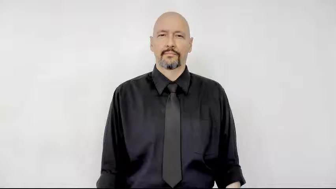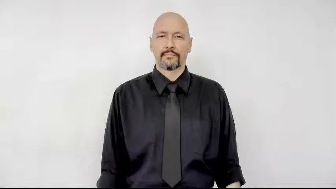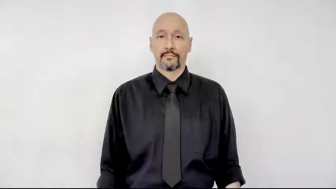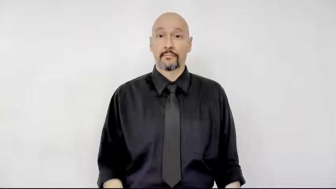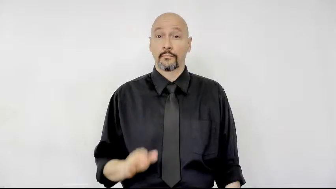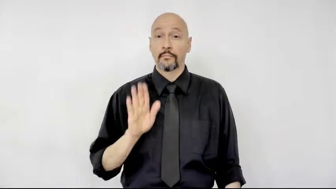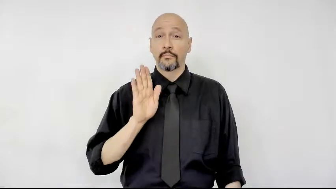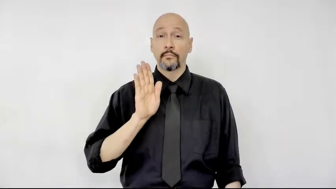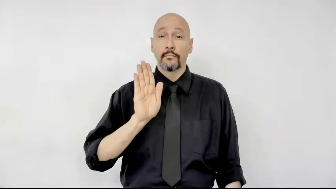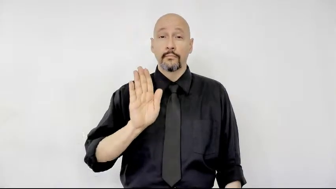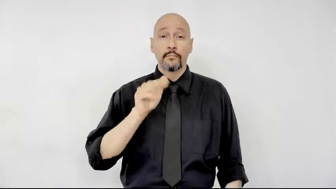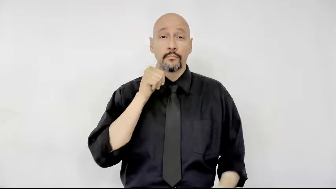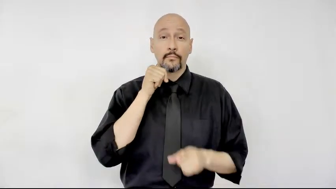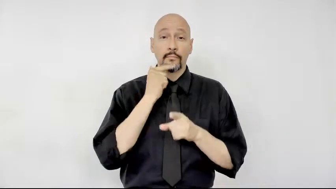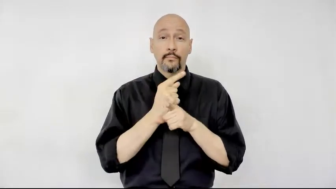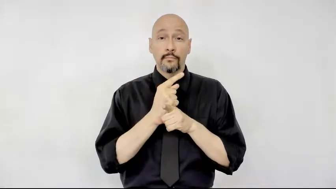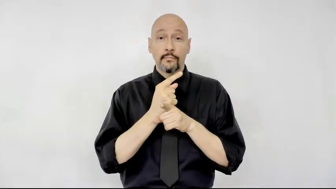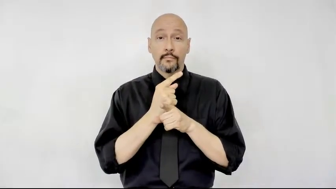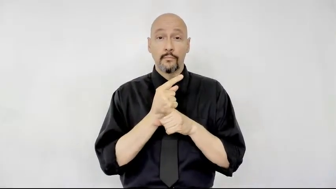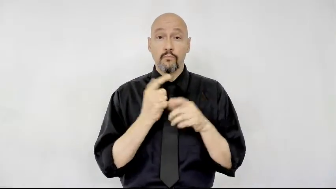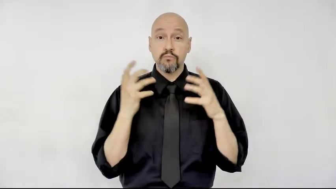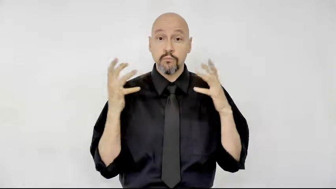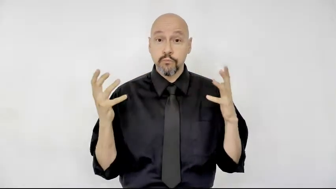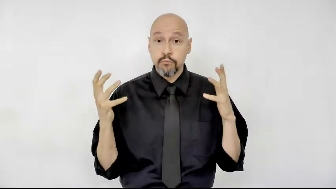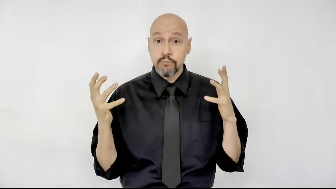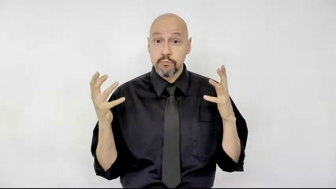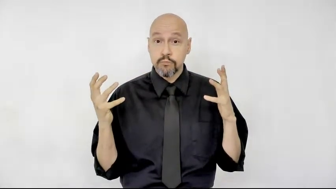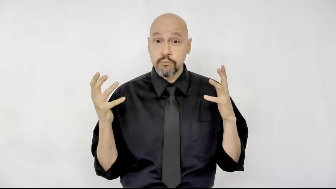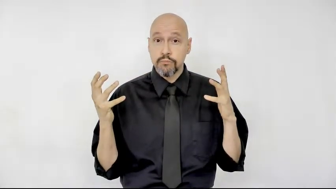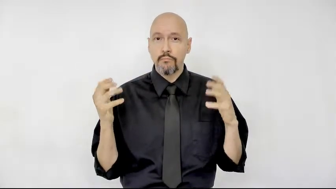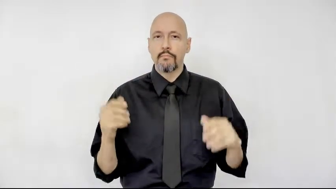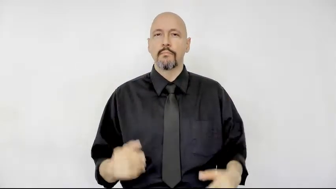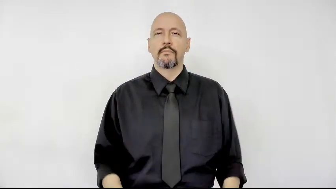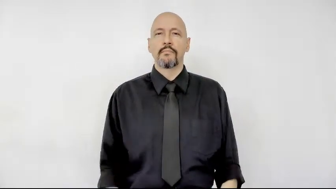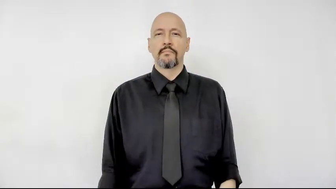your sister fat?